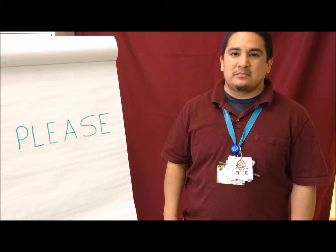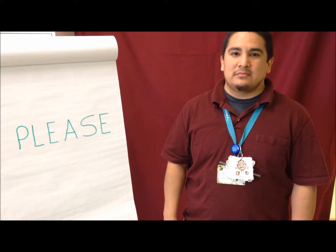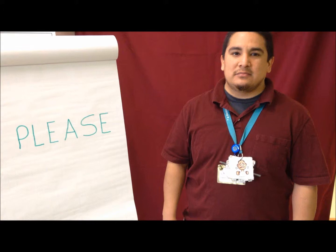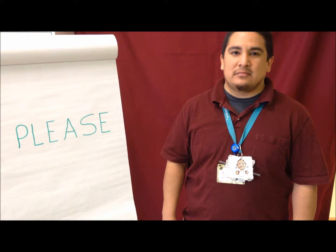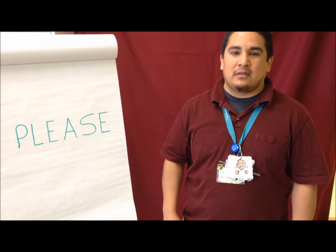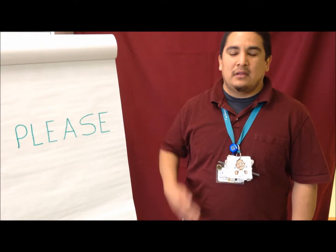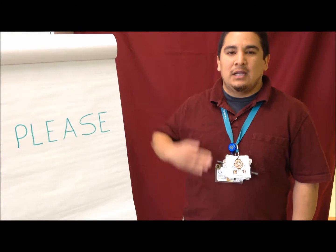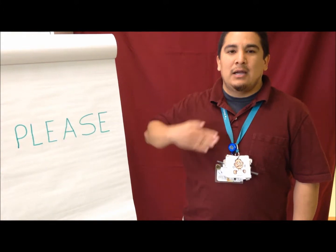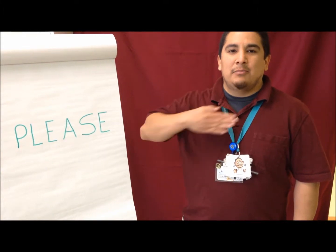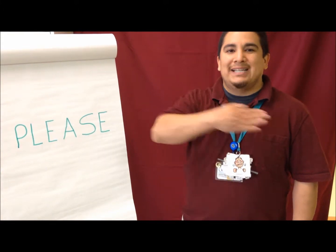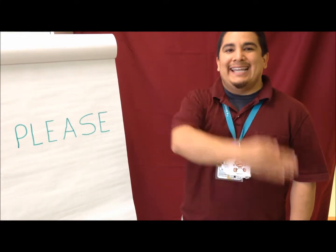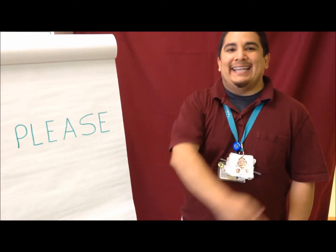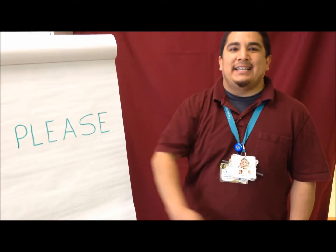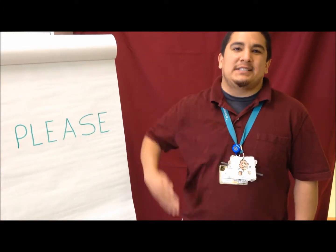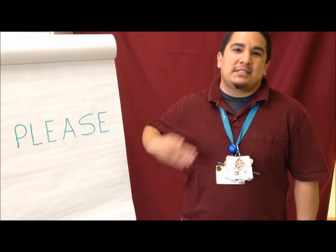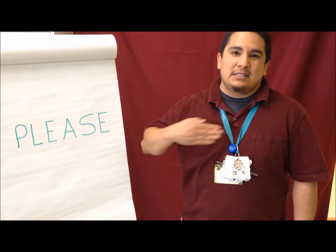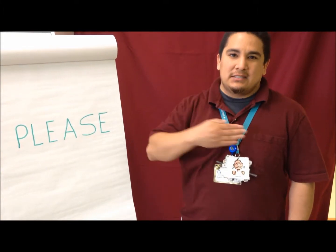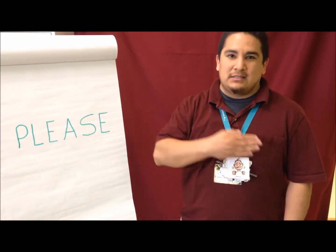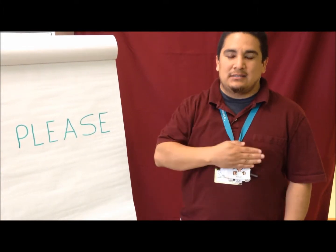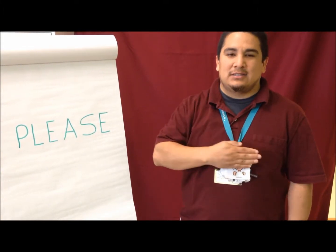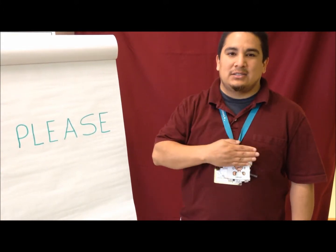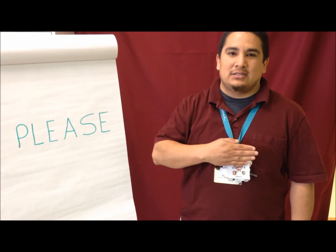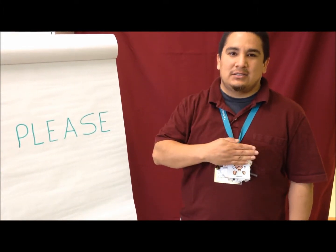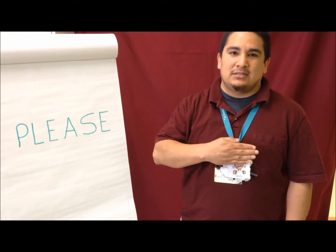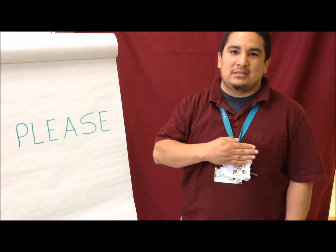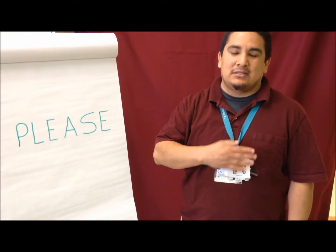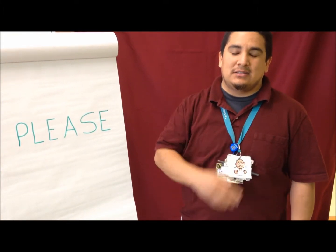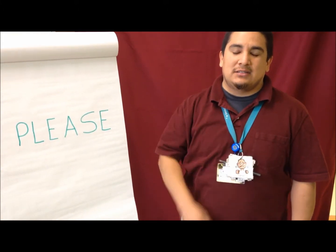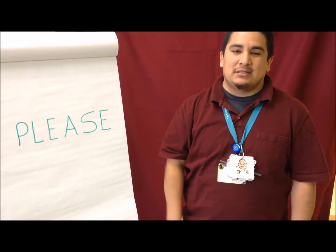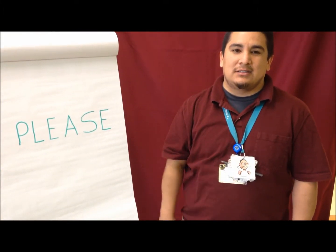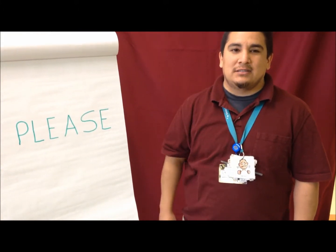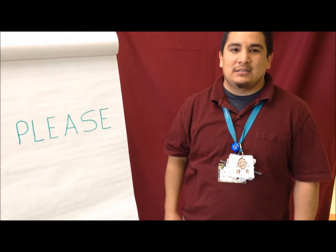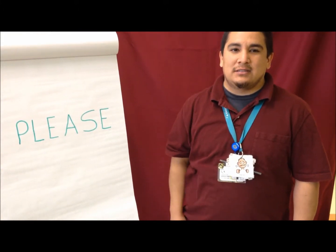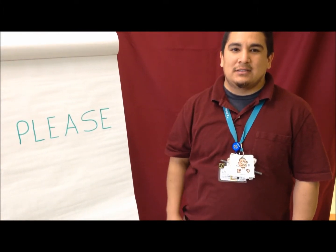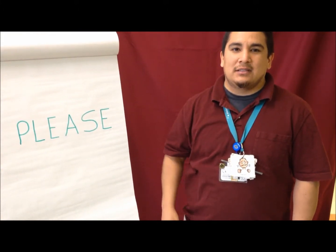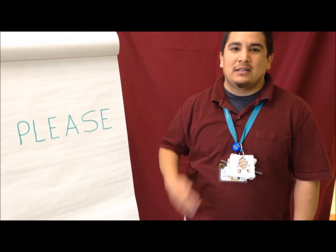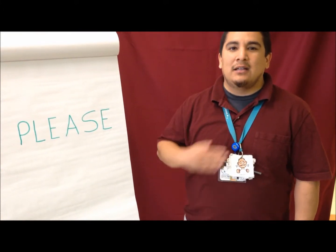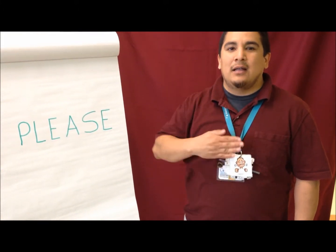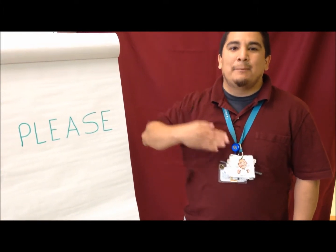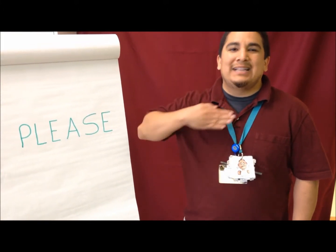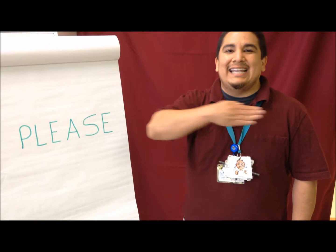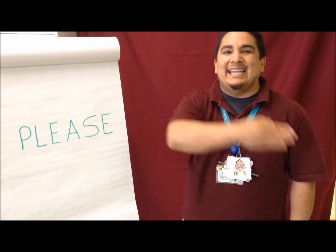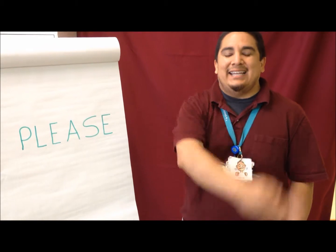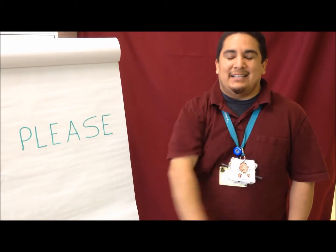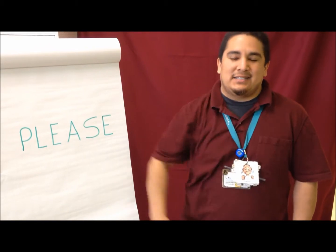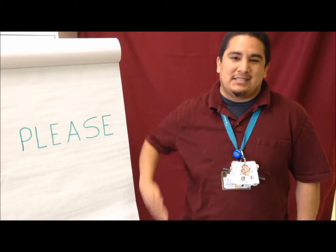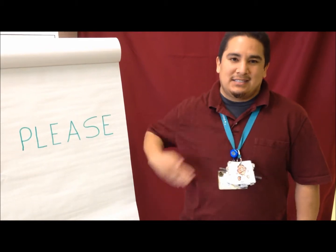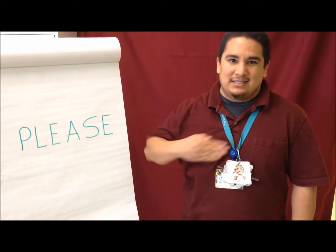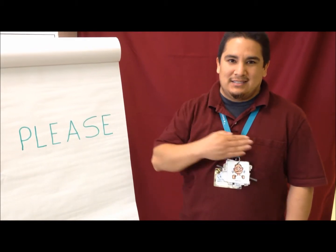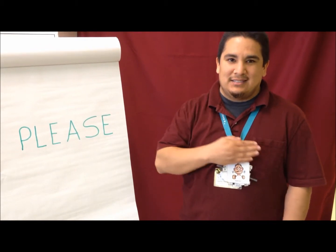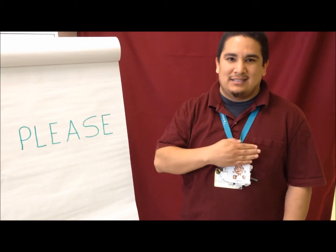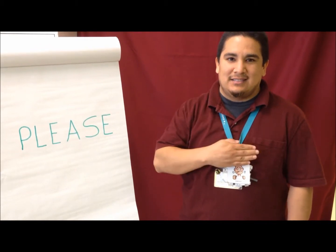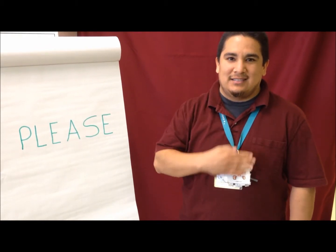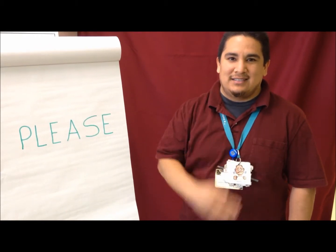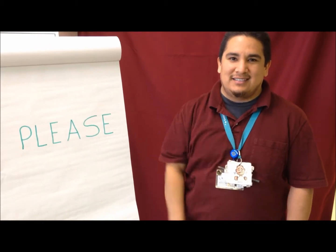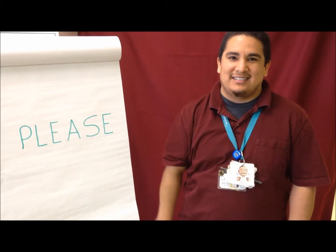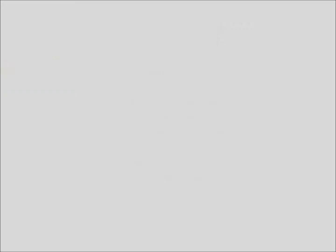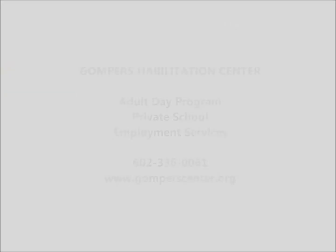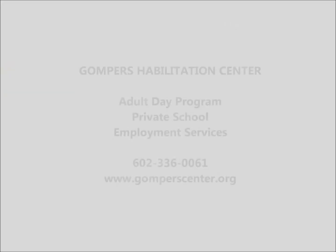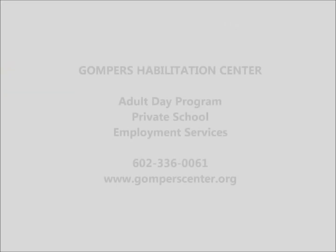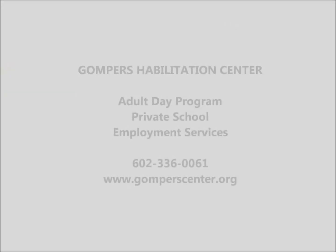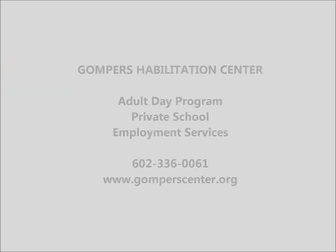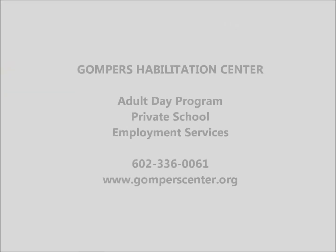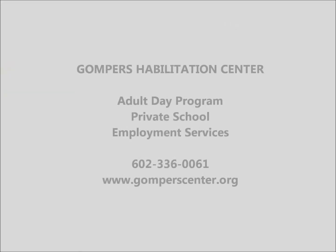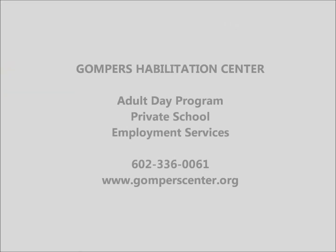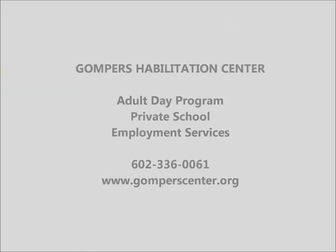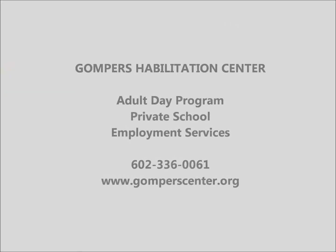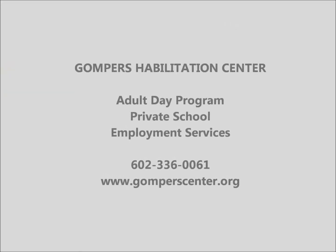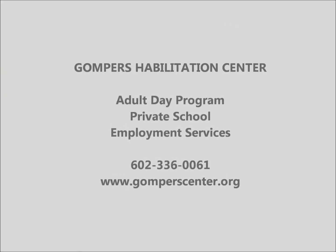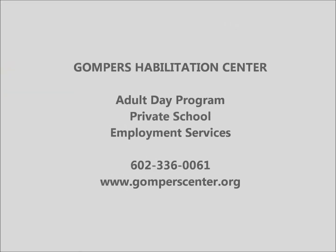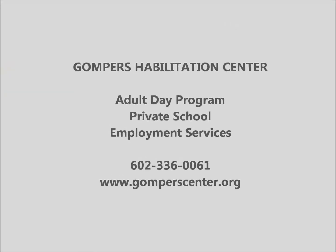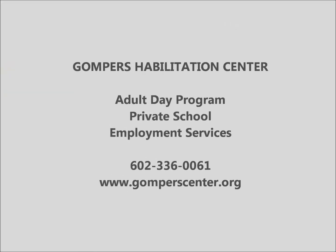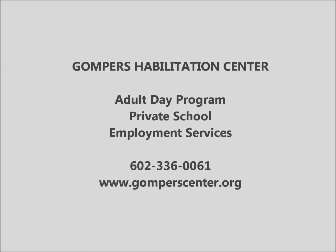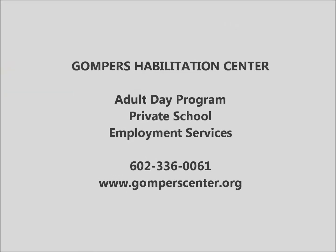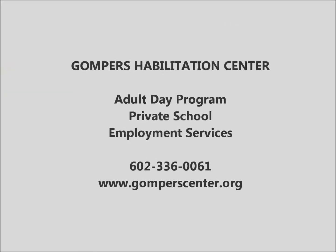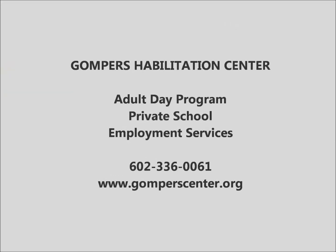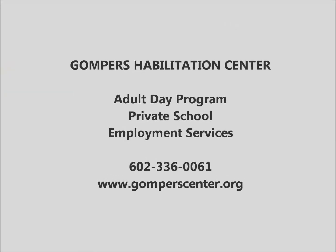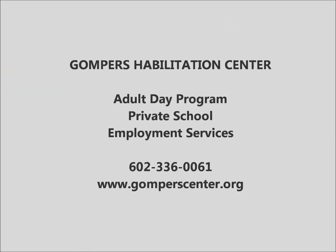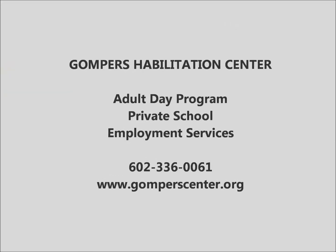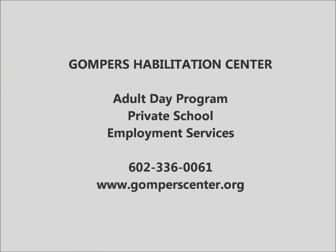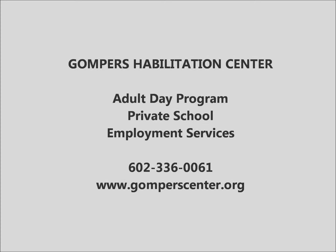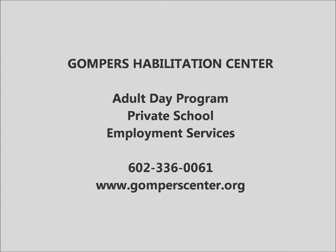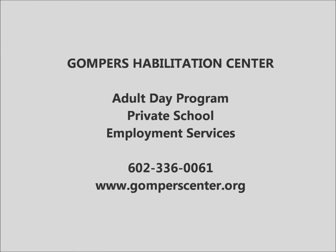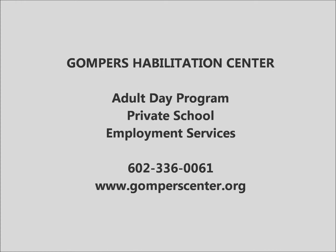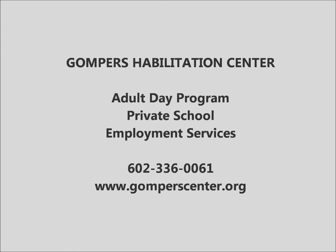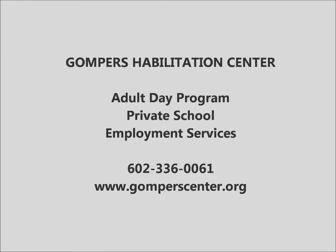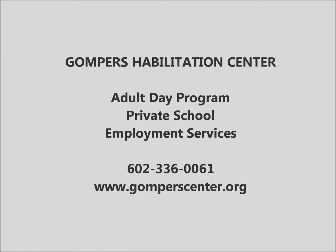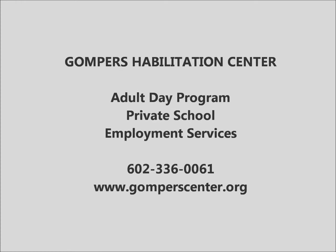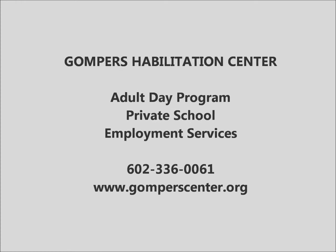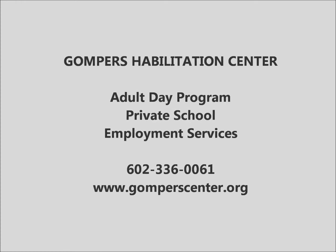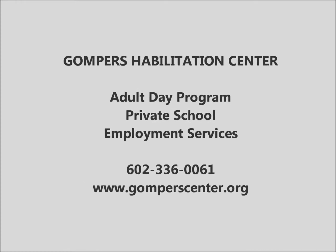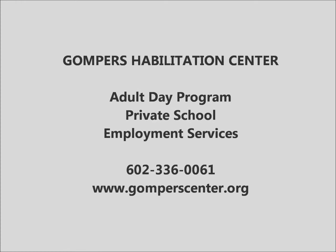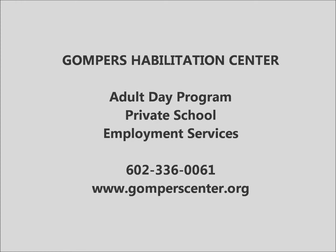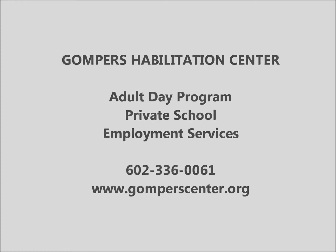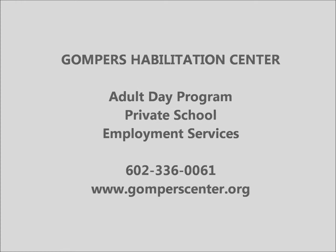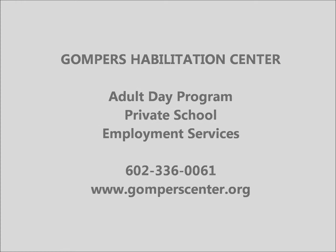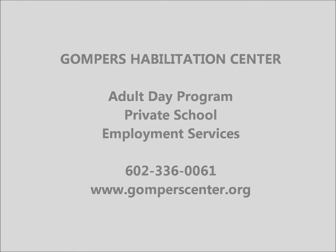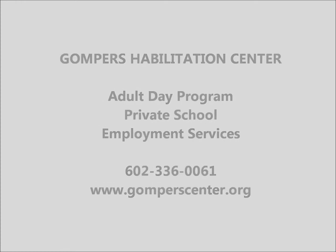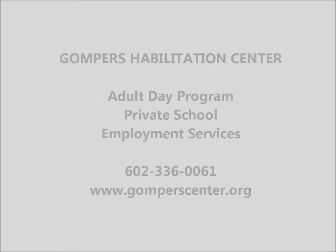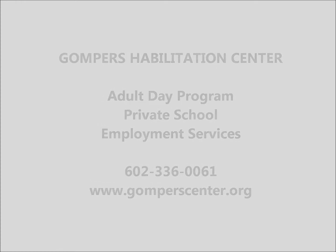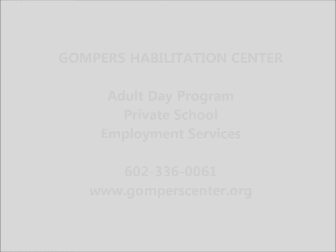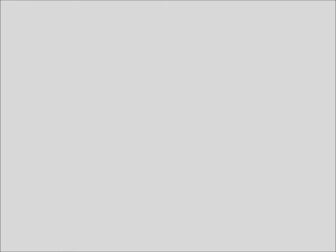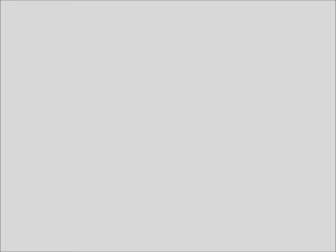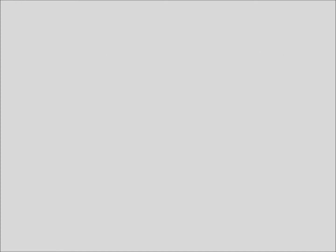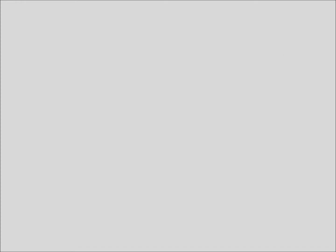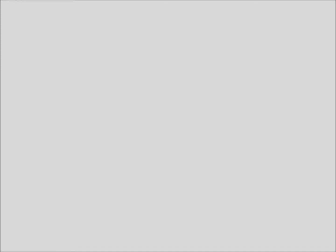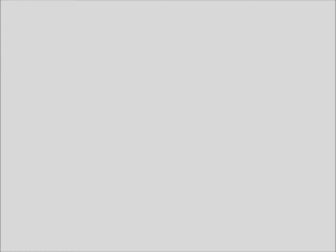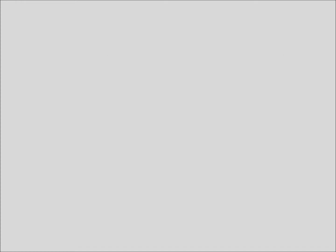Please